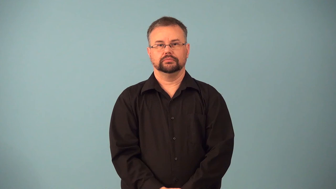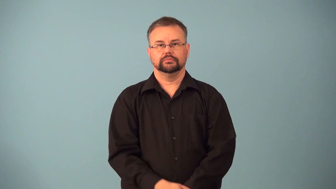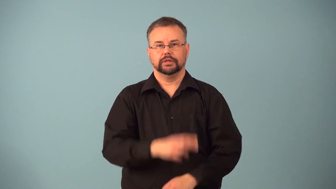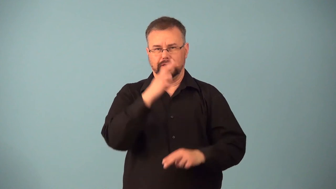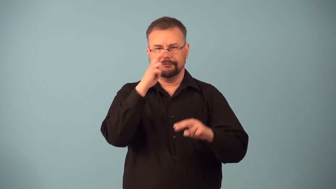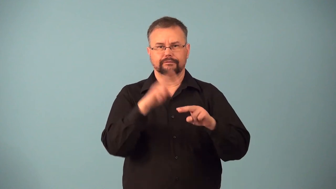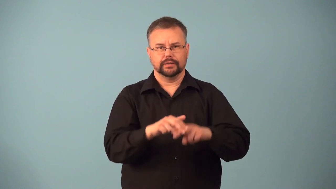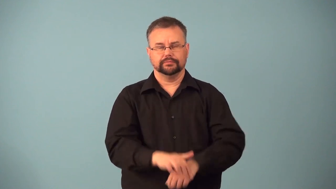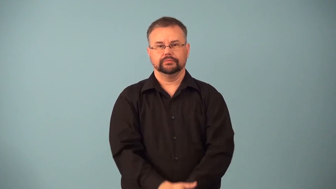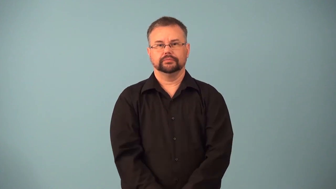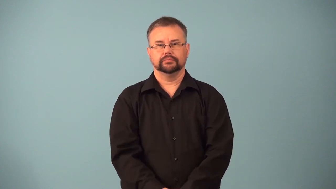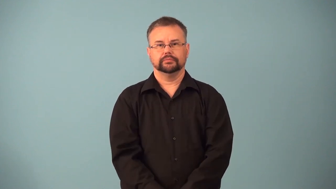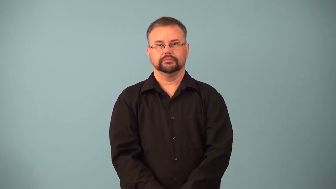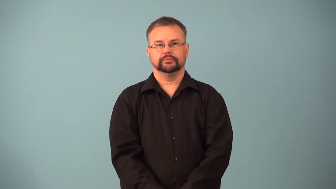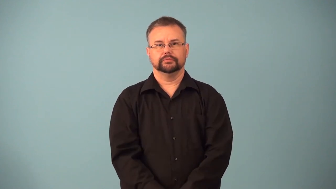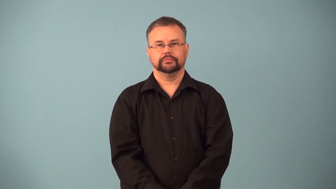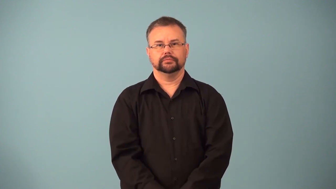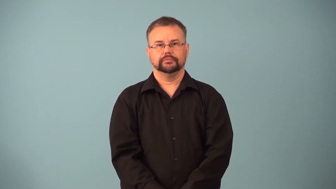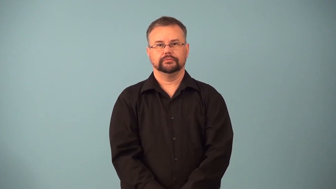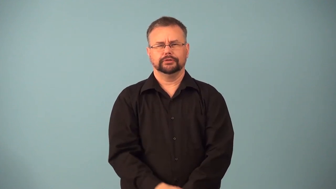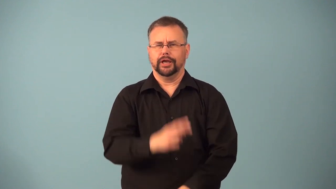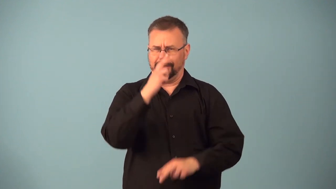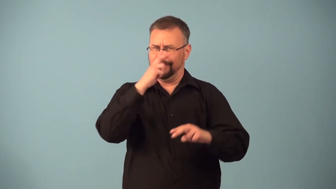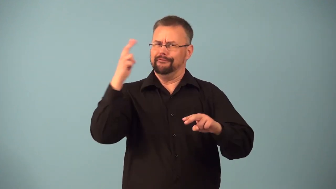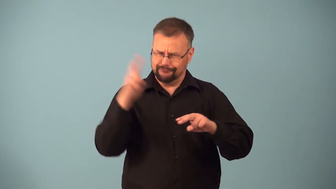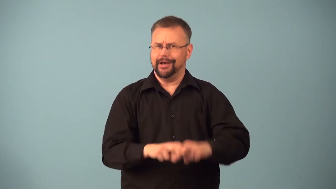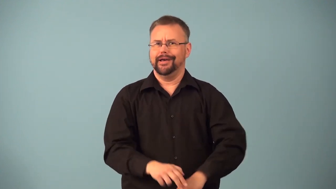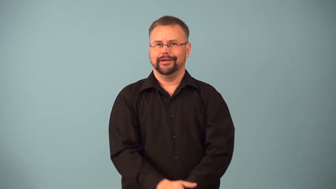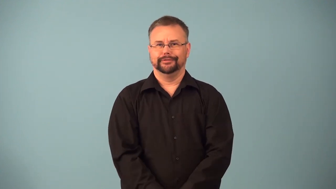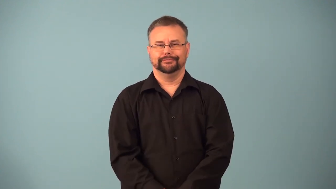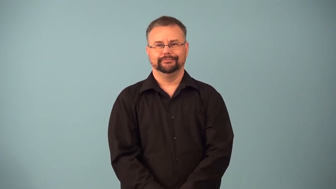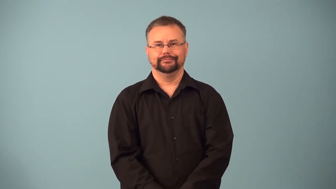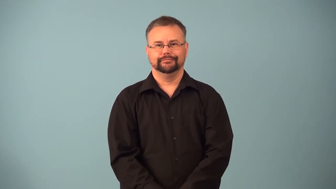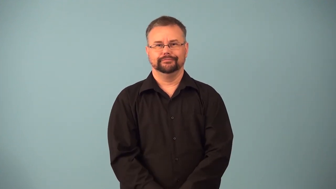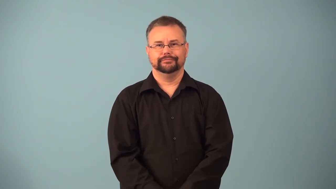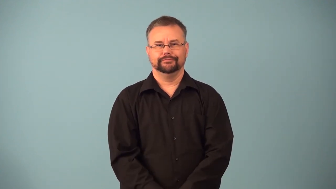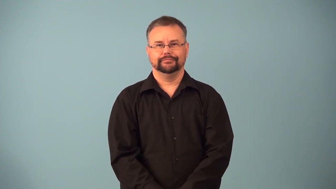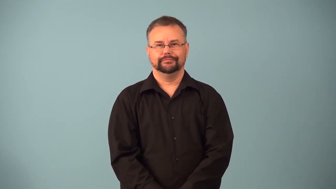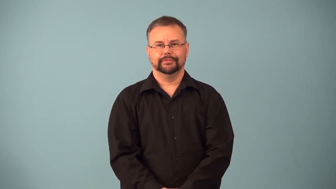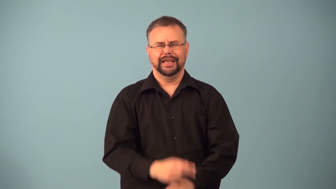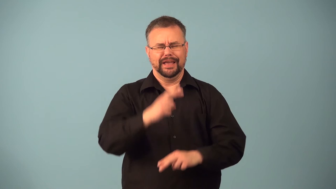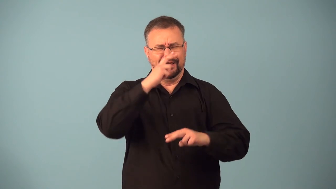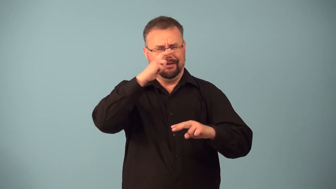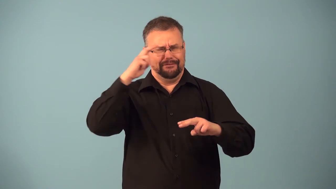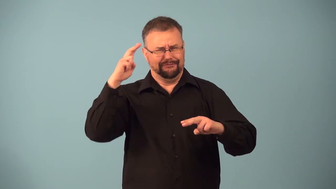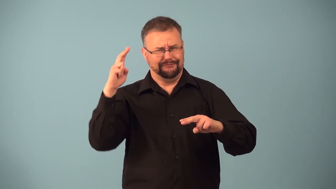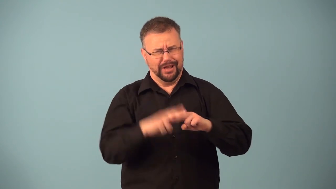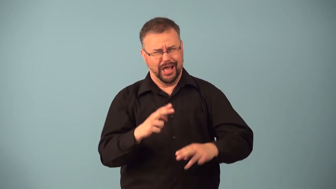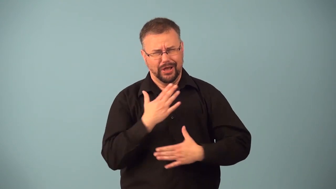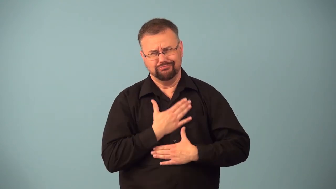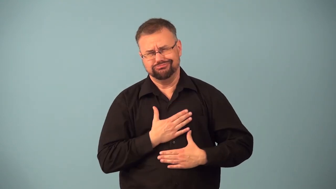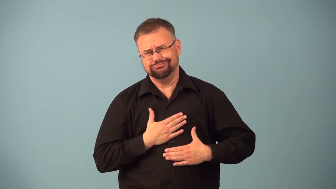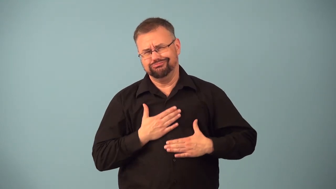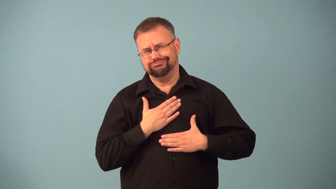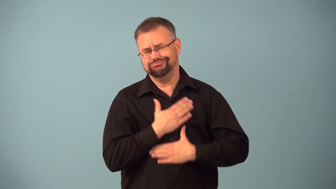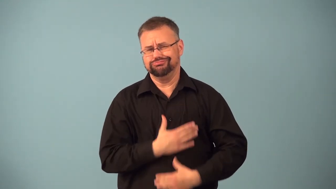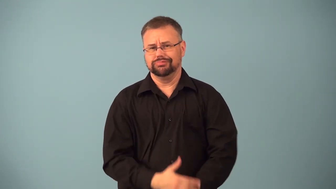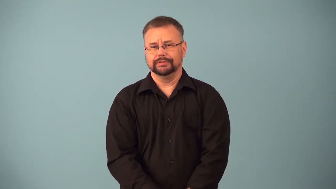fun,funner,funnest,more fun,most fun